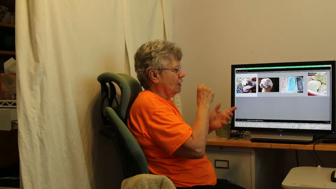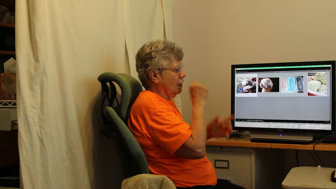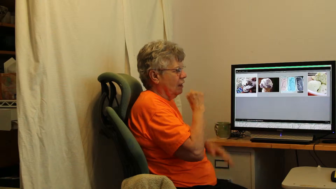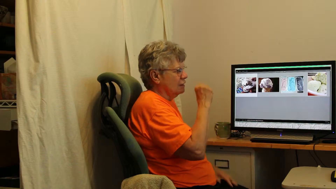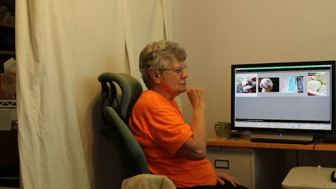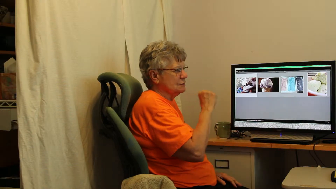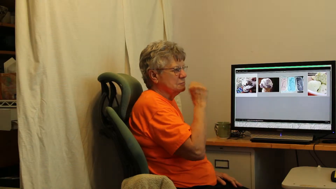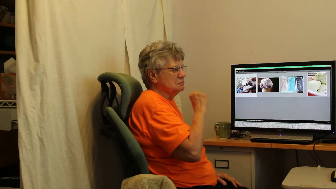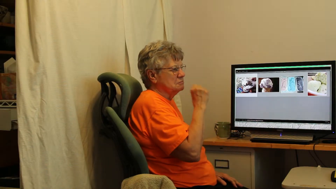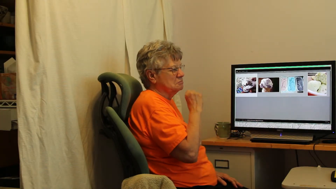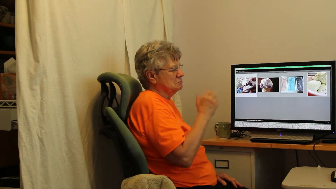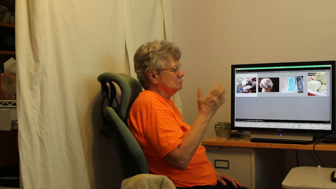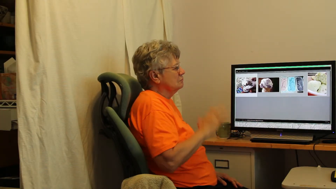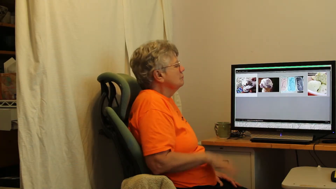IceCream